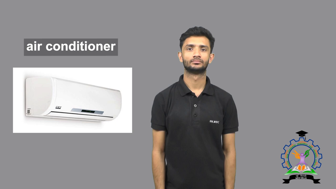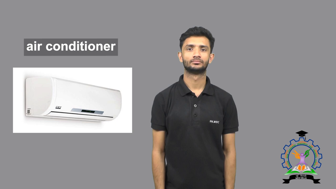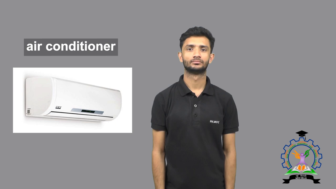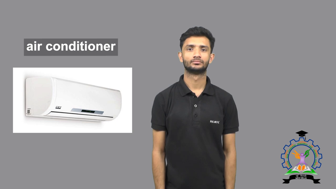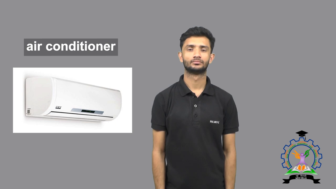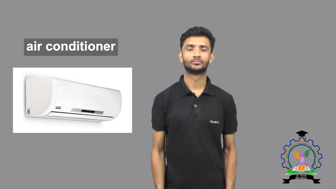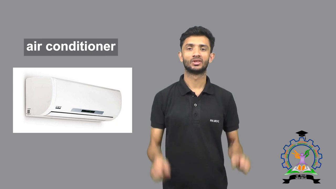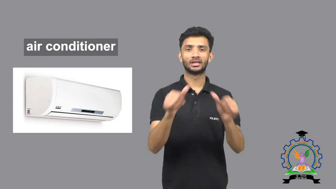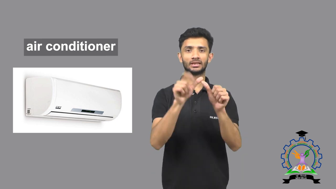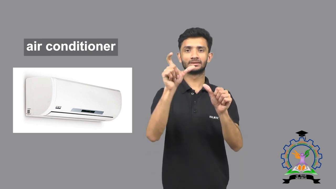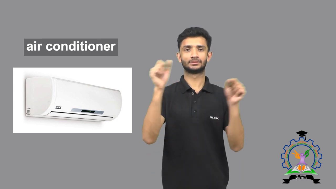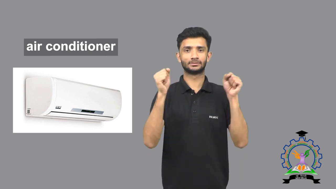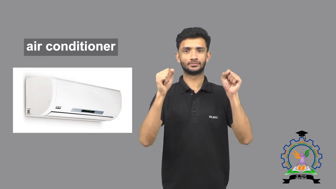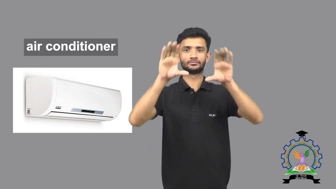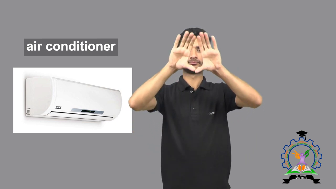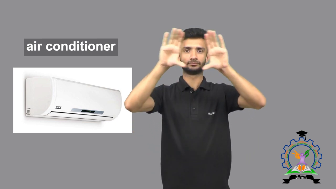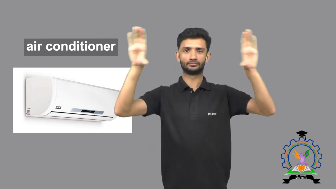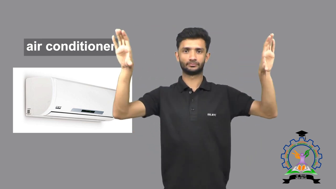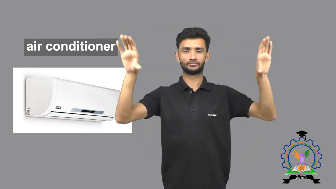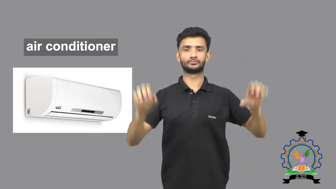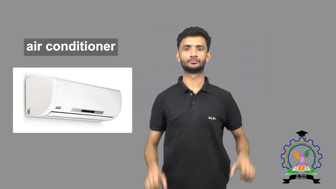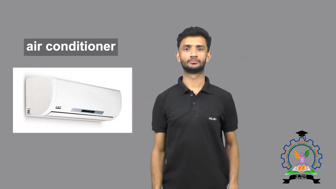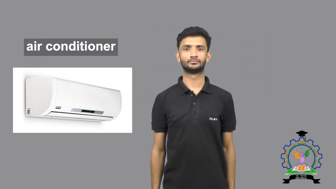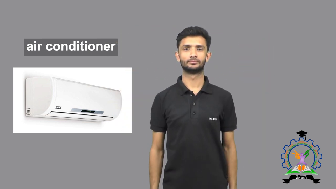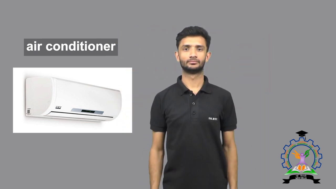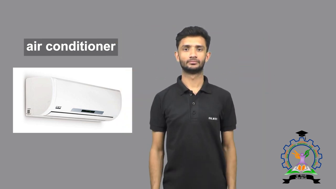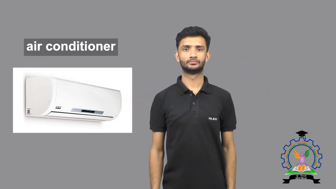air conditioner